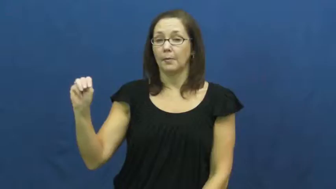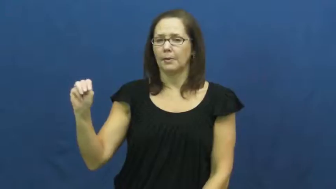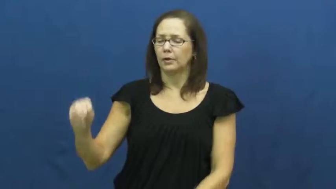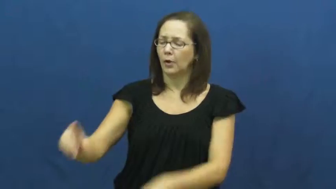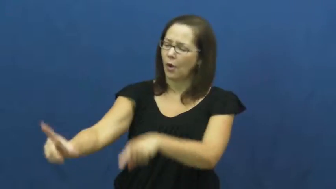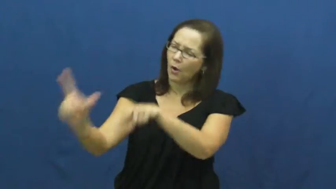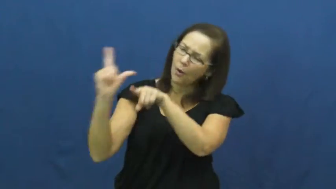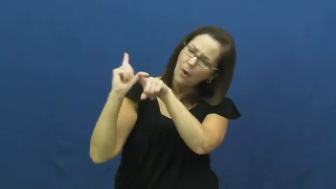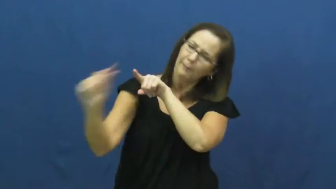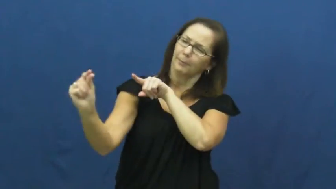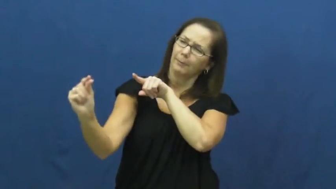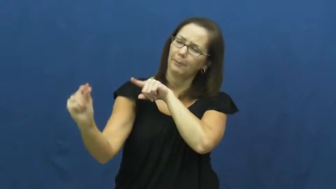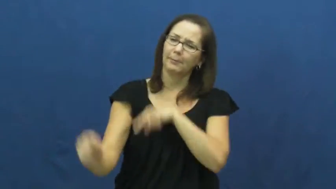shoot away,speed away,speed off,shoot off,shoot out,rush out,cut out,rush off,rush away,rush off